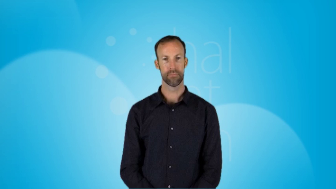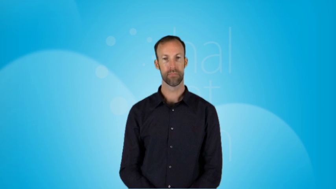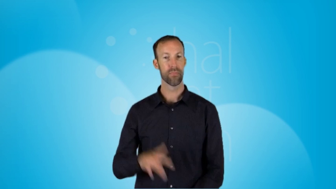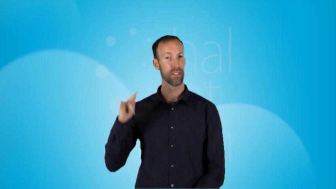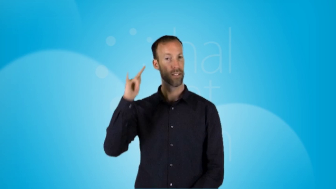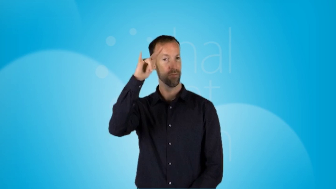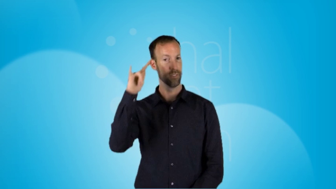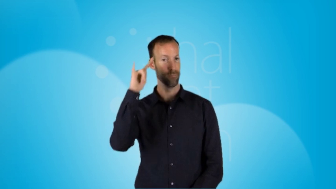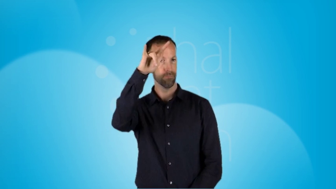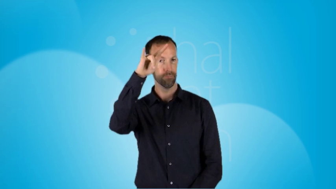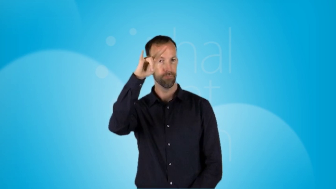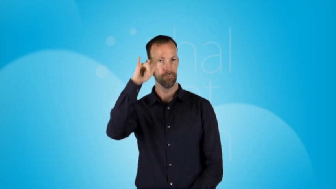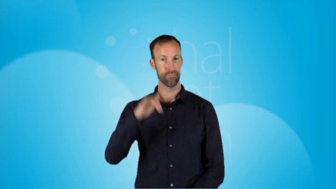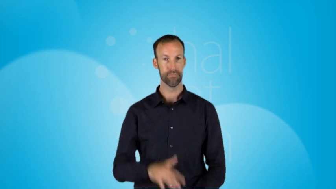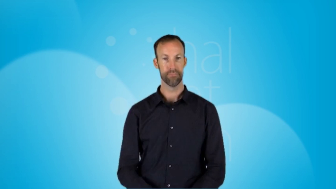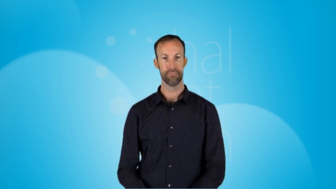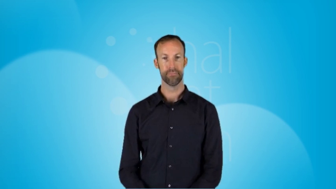aviation